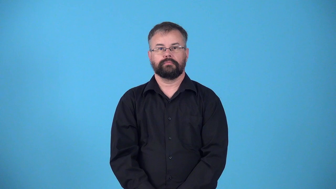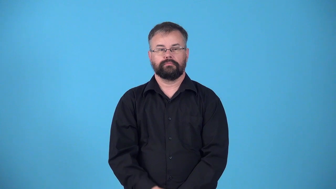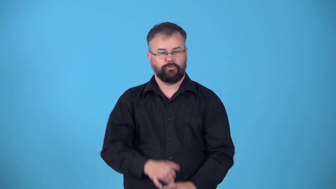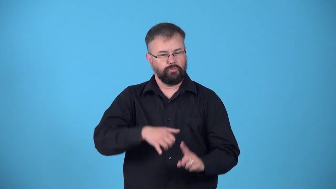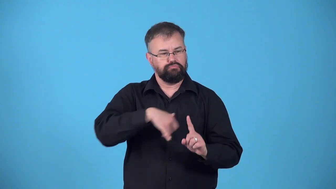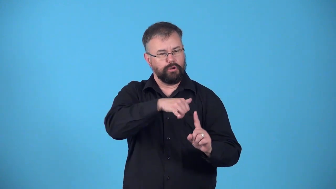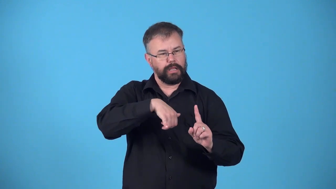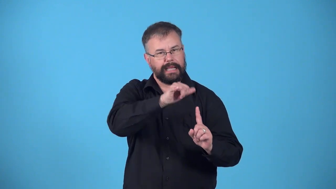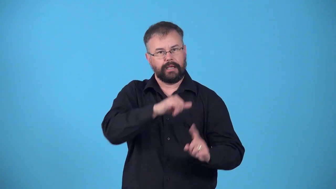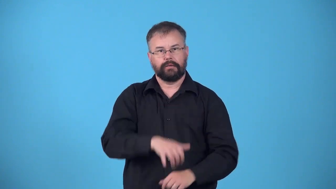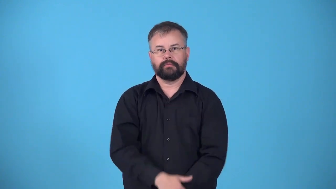kick around someone